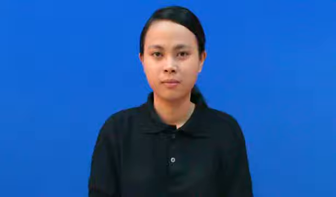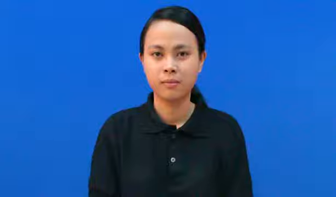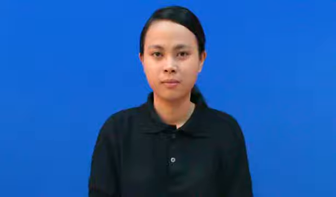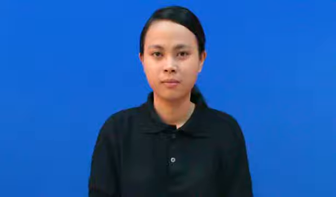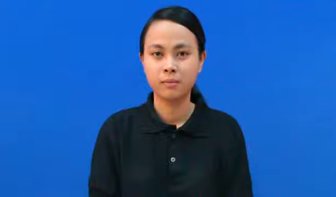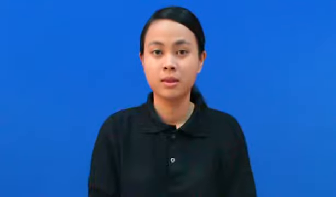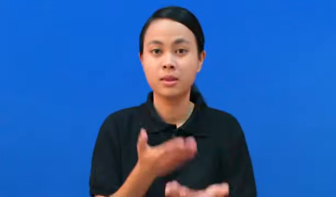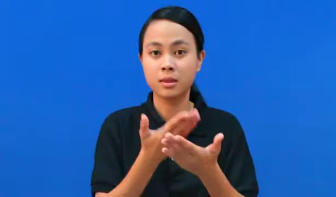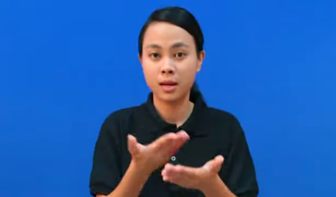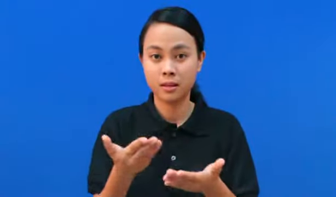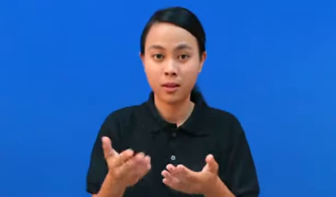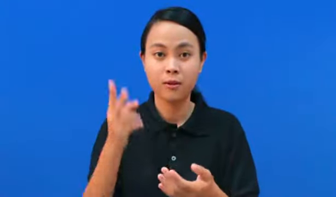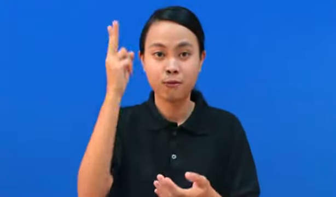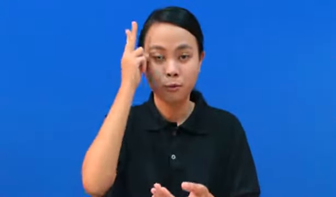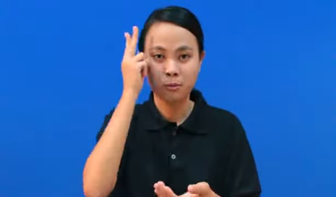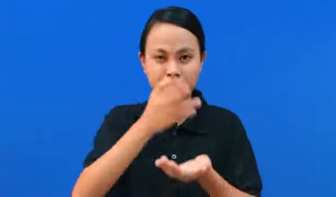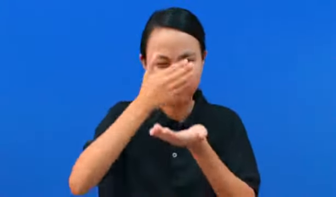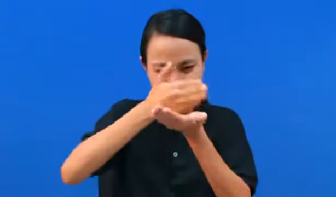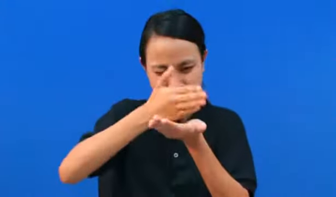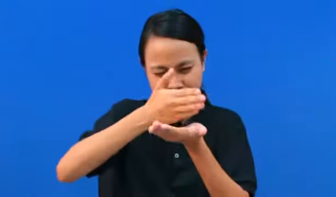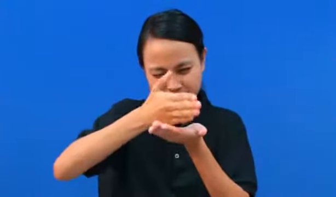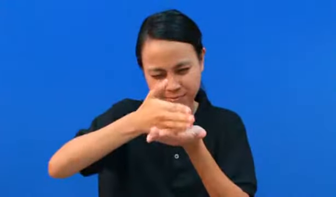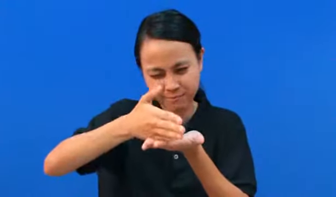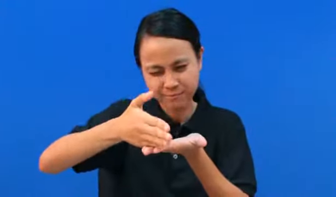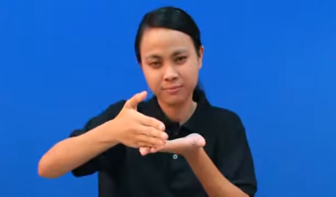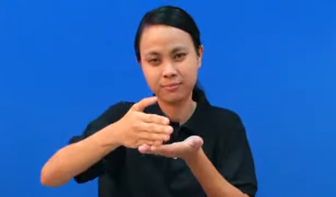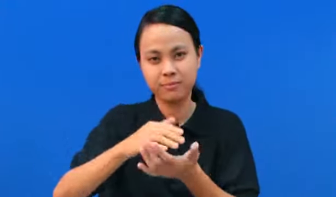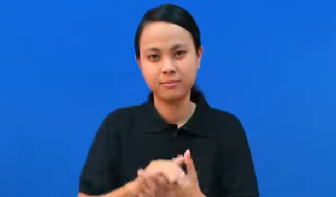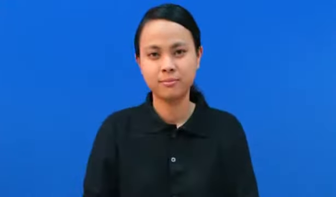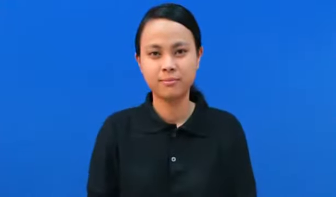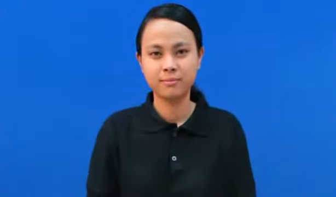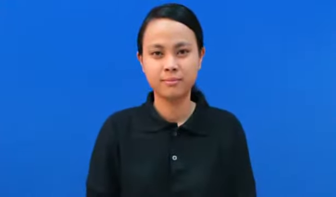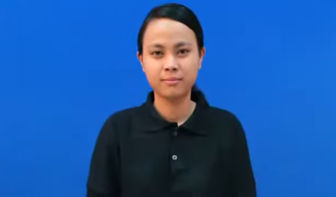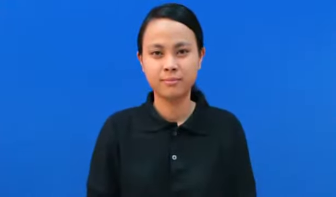salad dressing